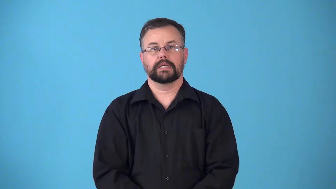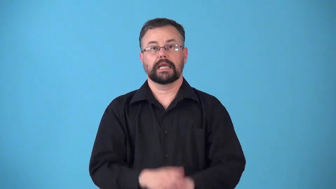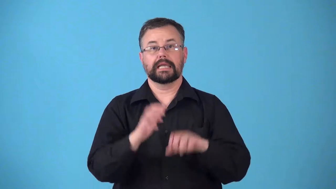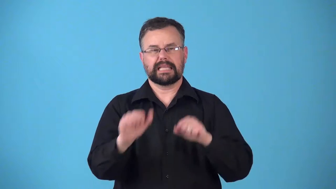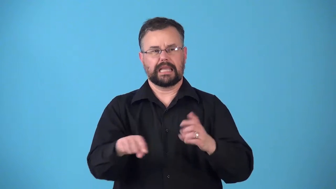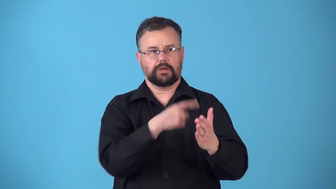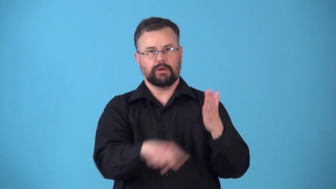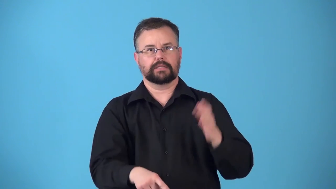reproachable-can be criticized for his actions